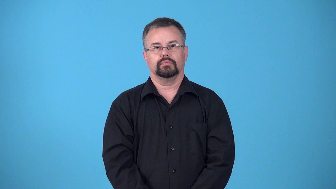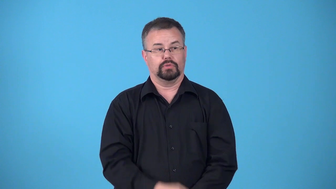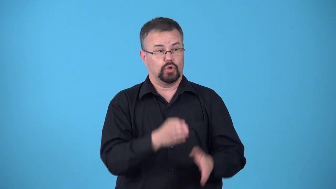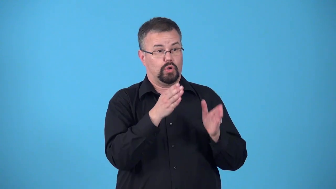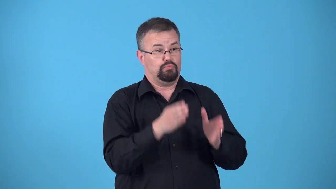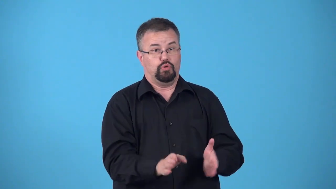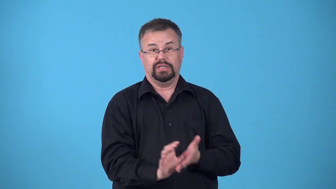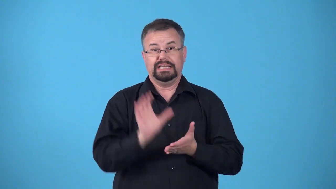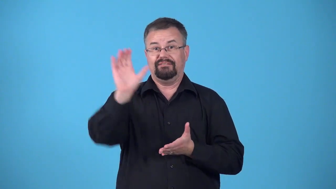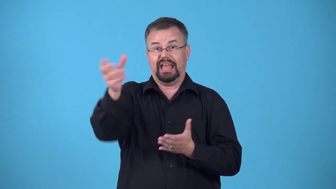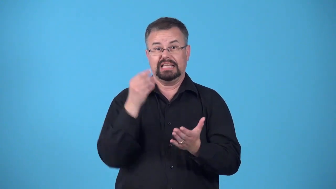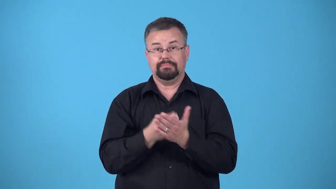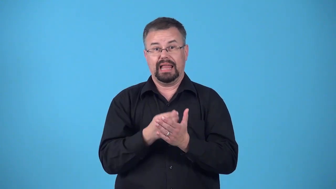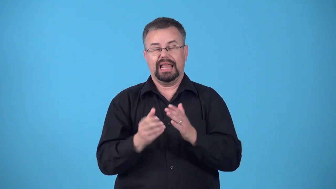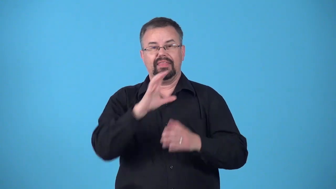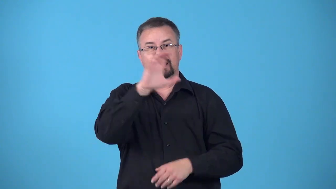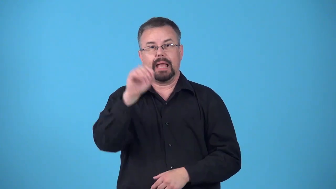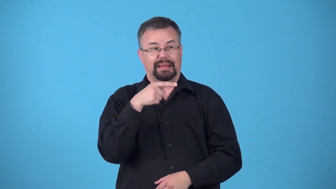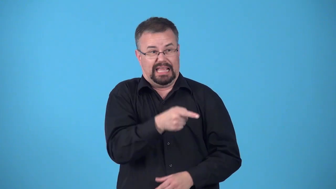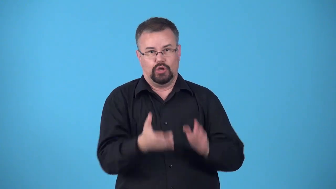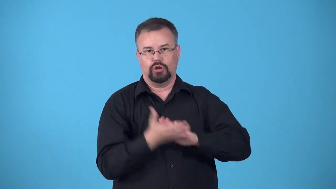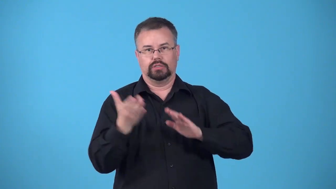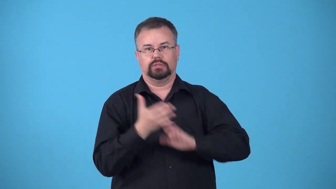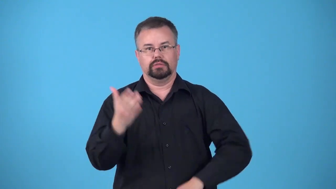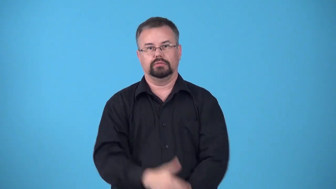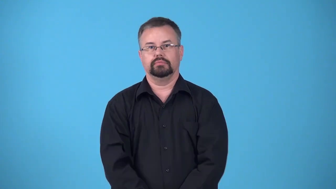skin in the game